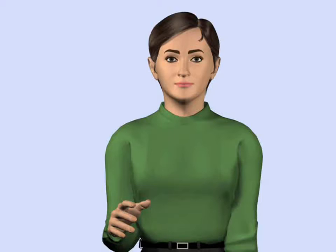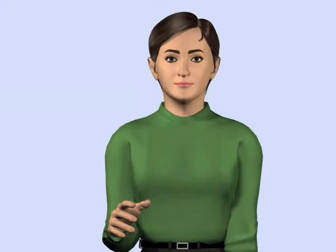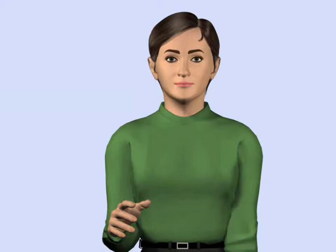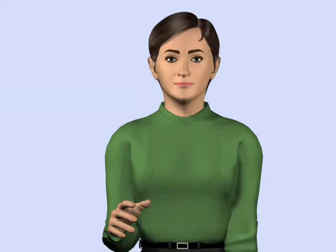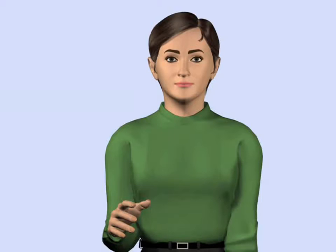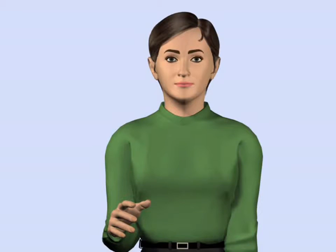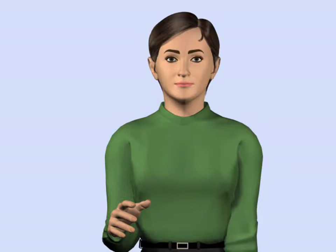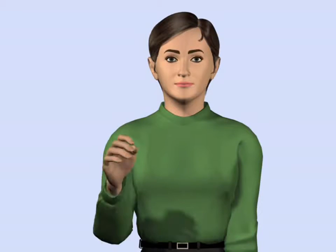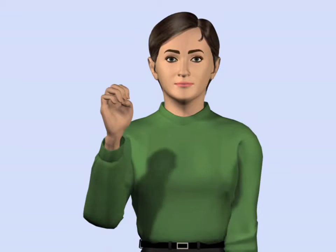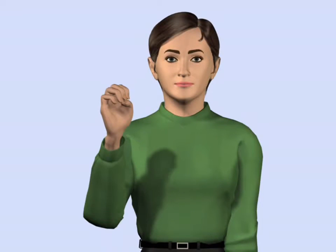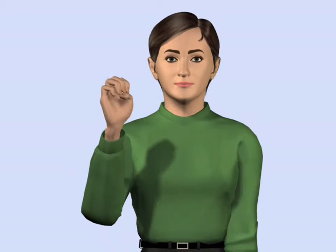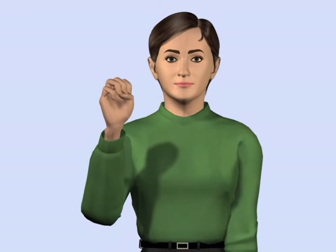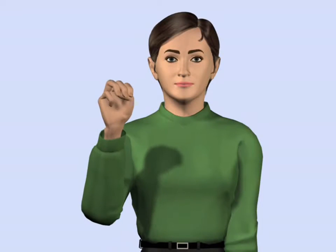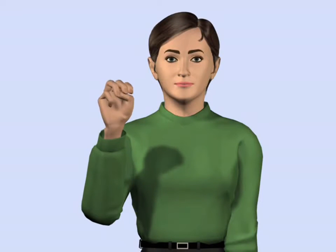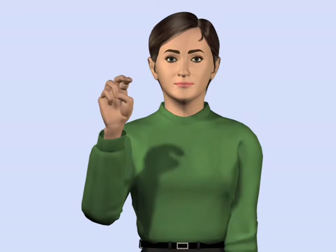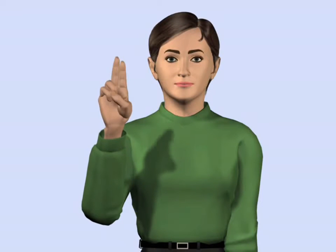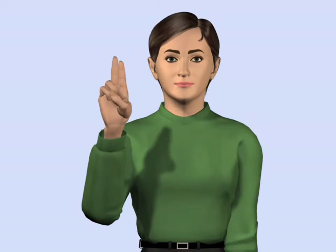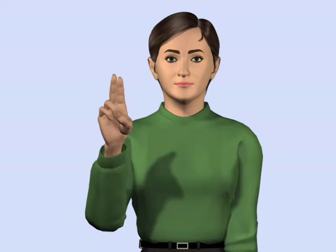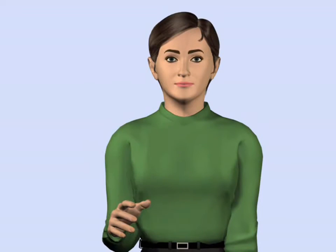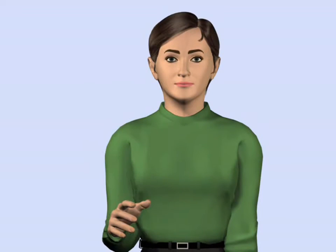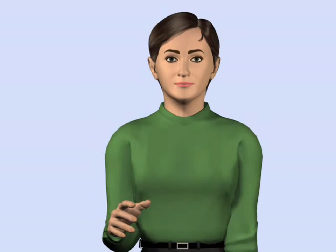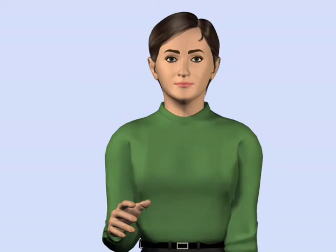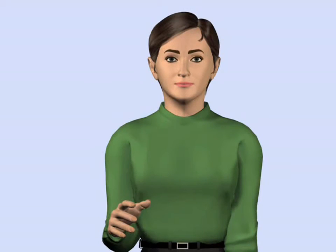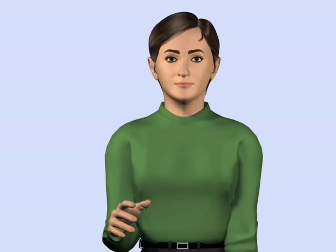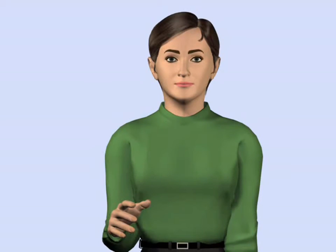emu